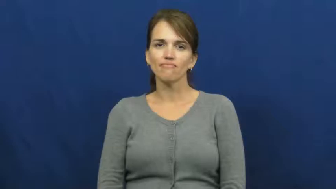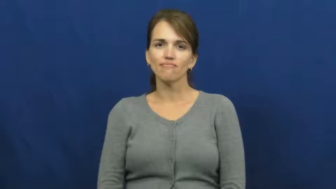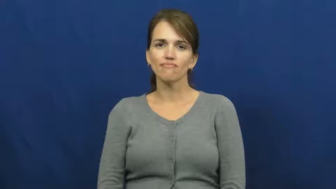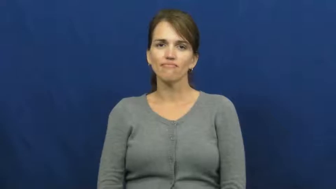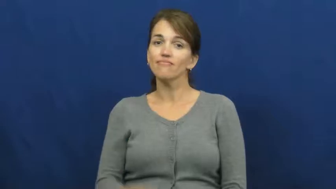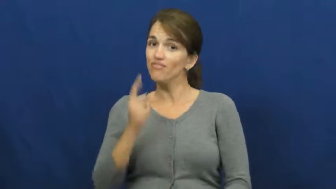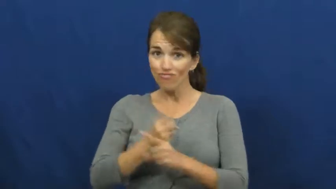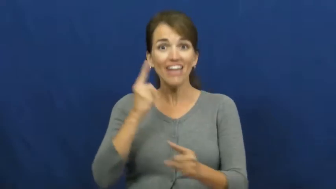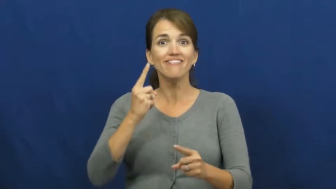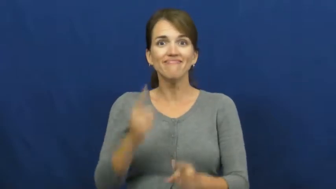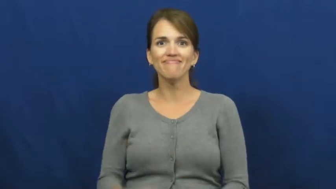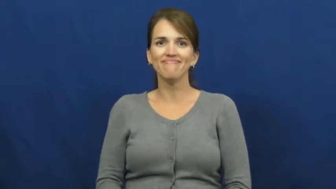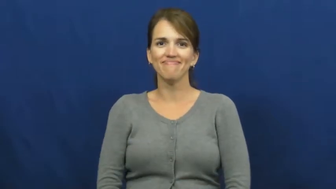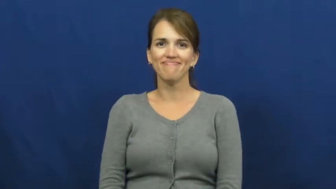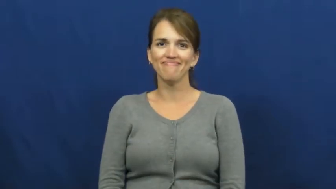right